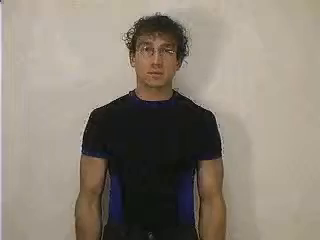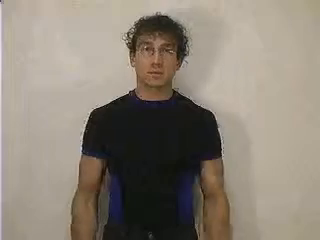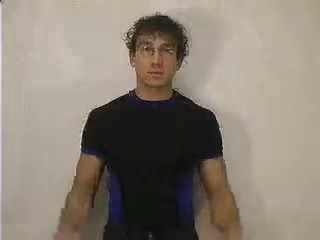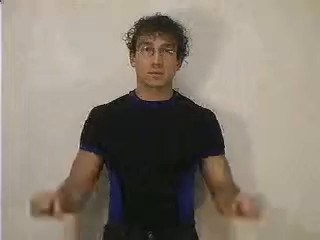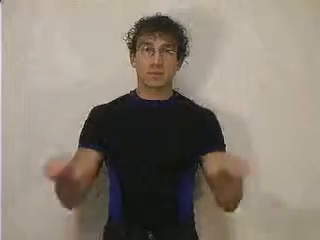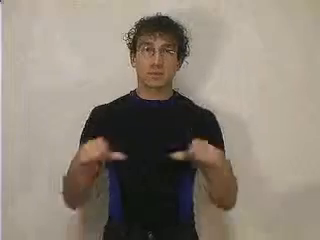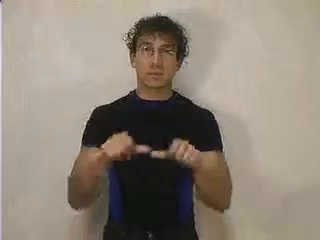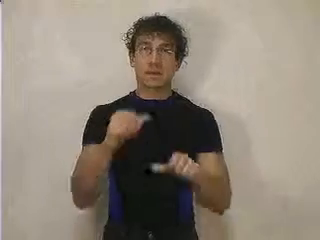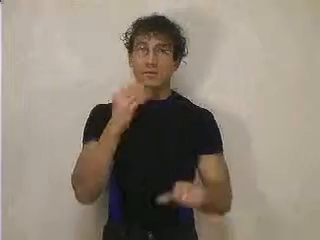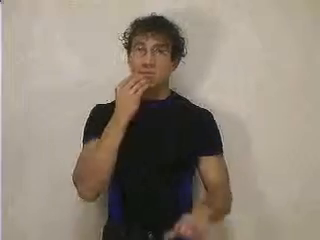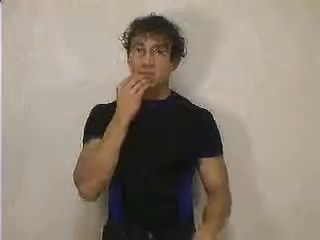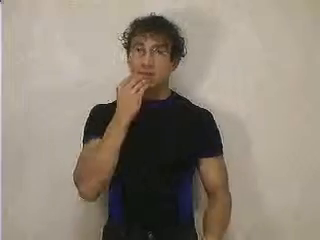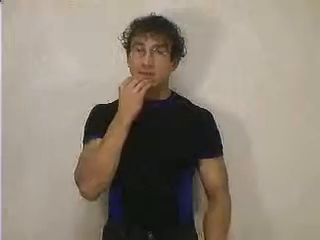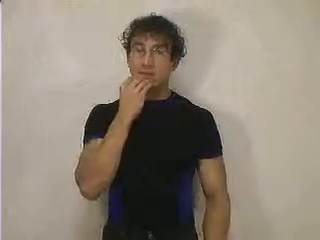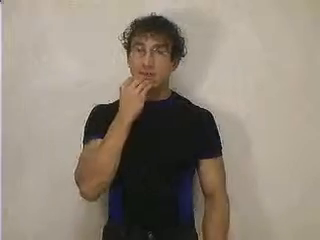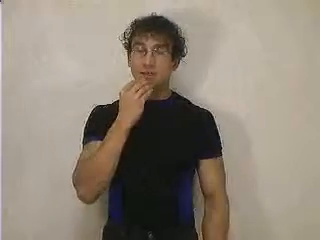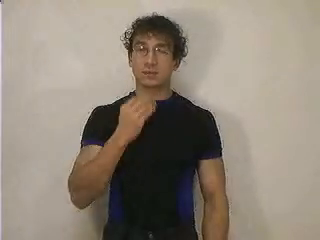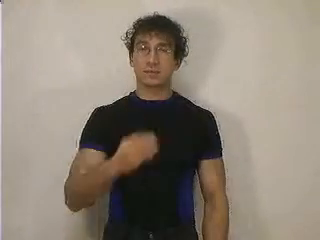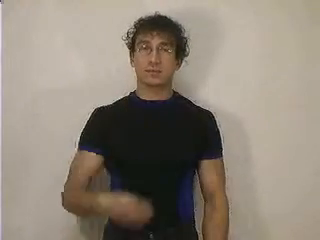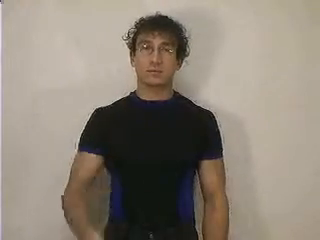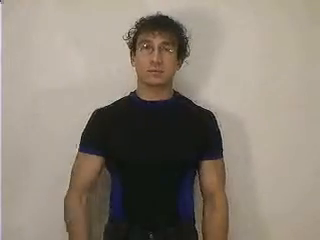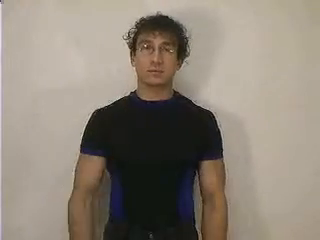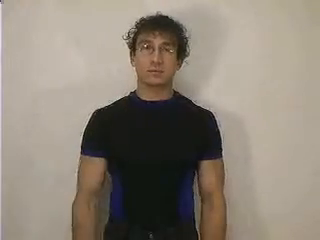cafe